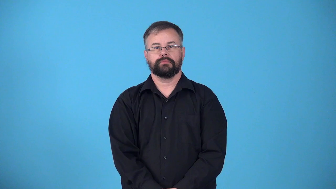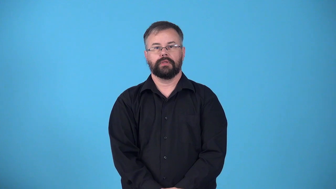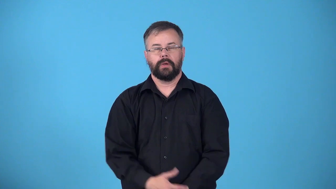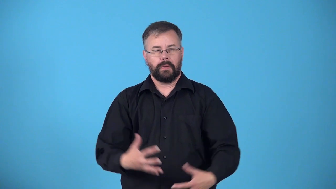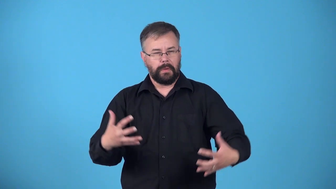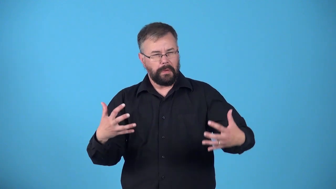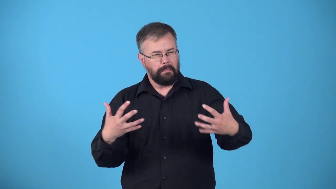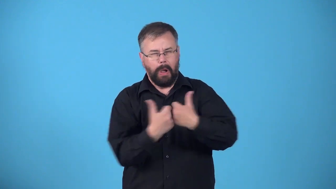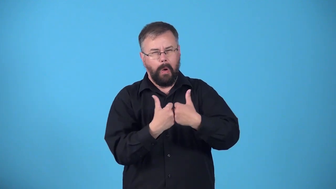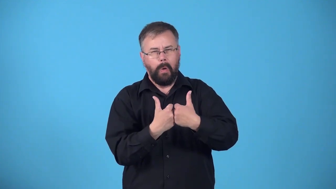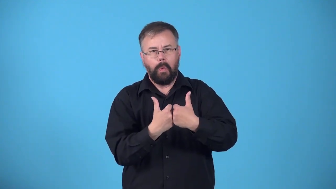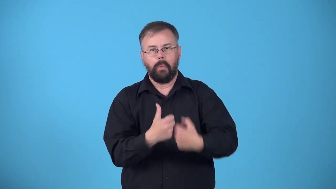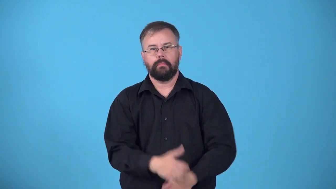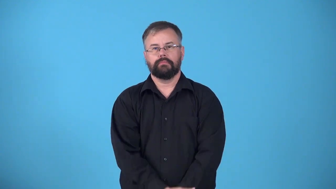head on-crash